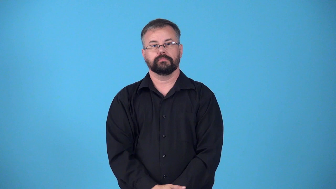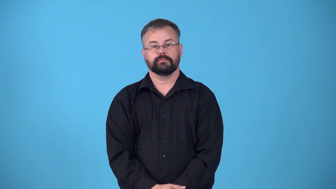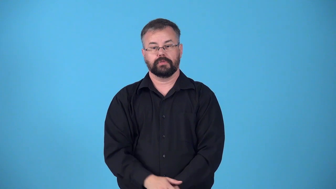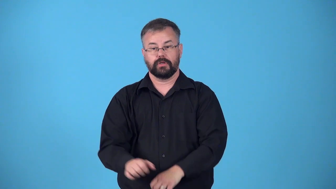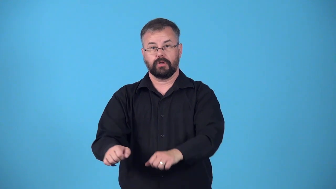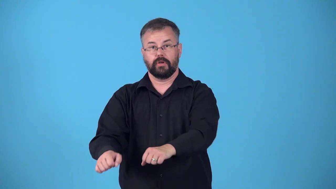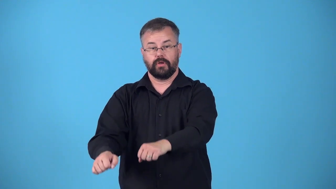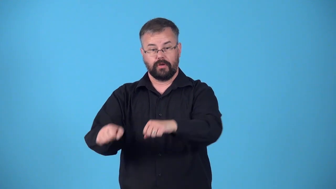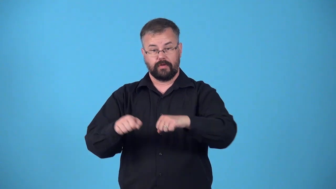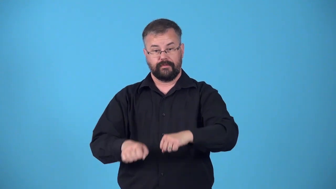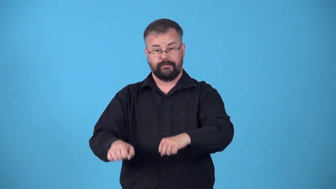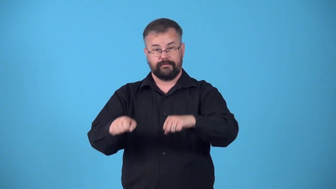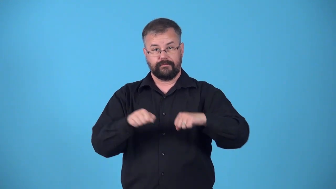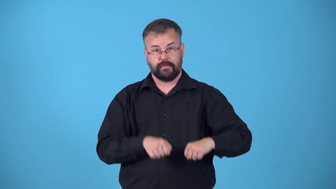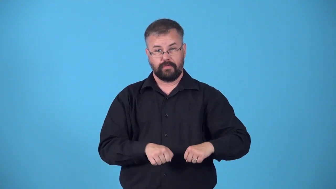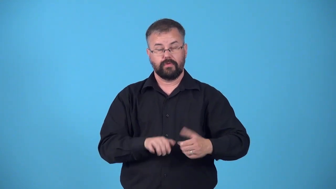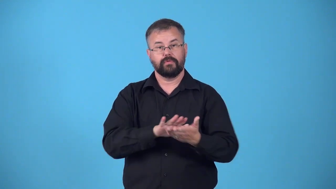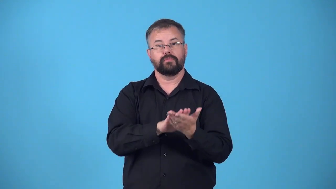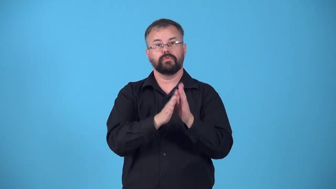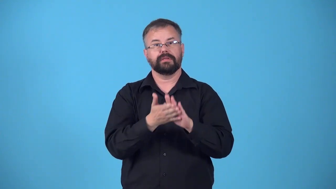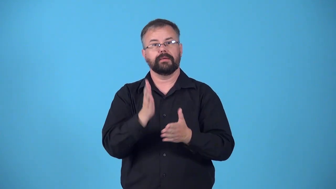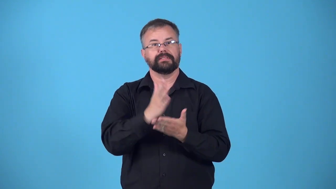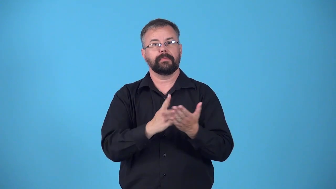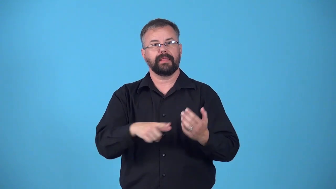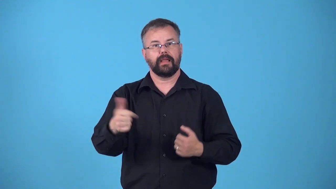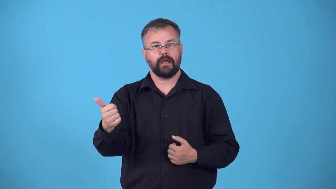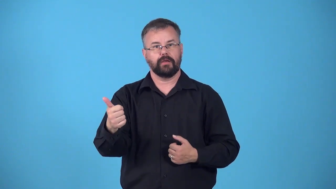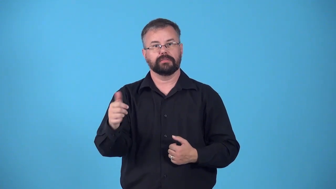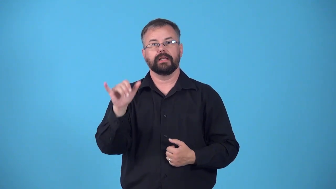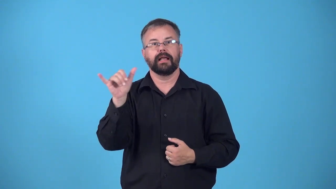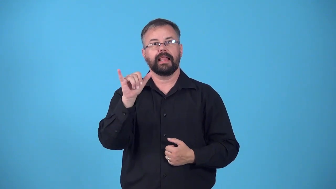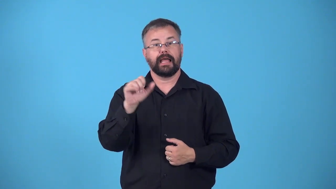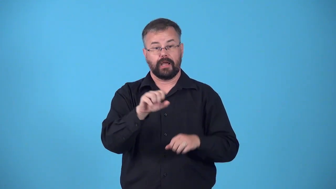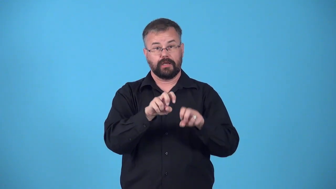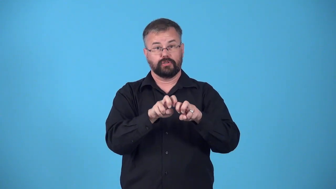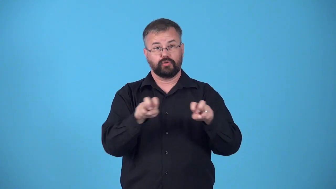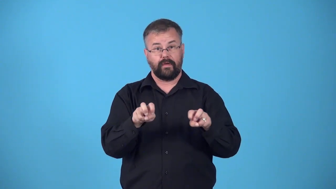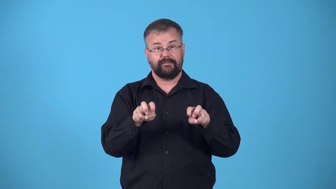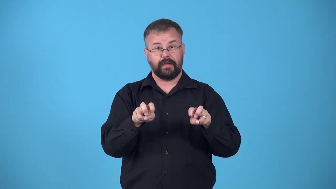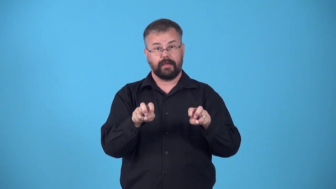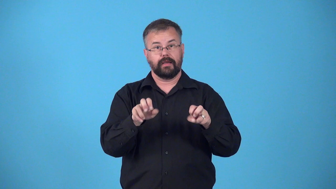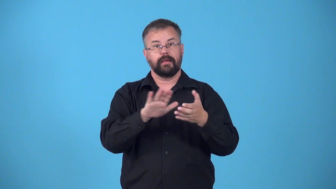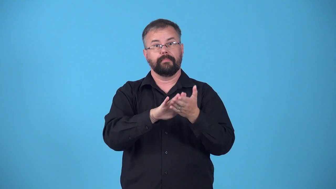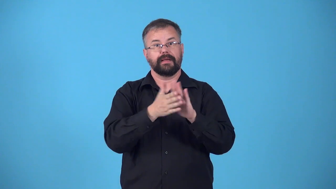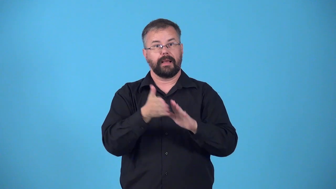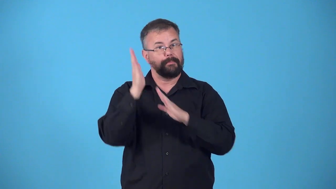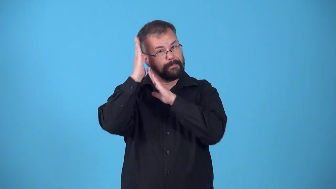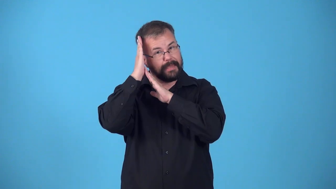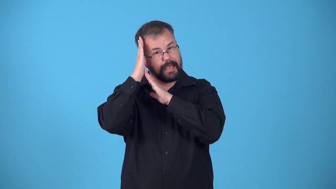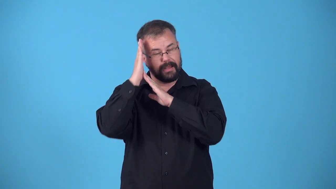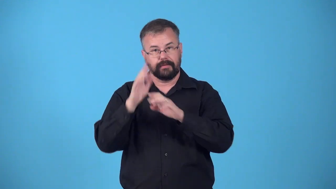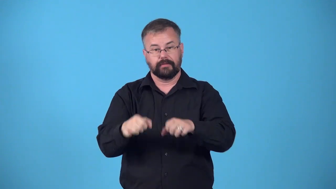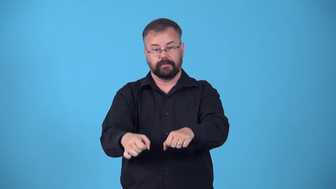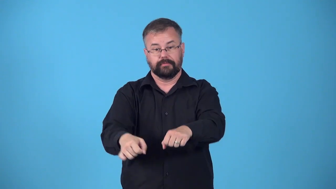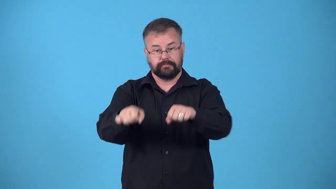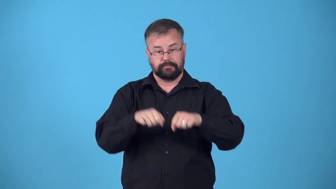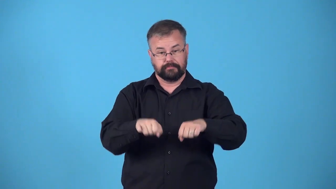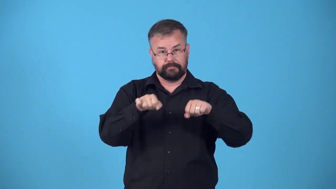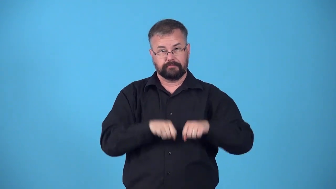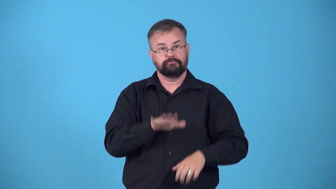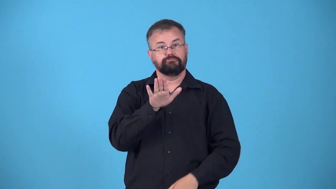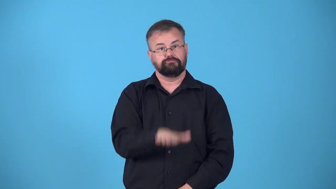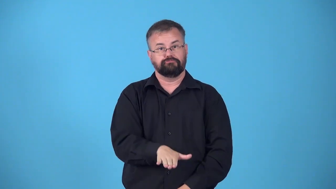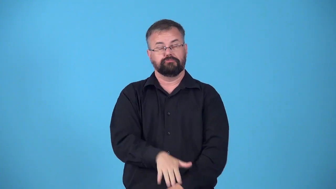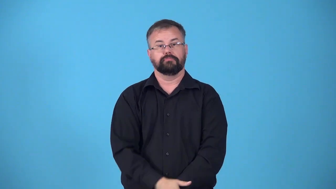fold into